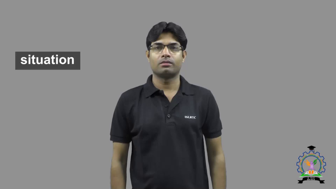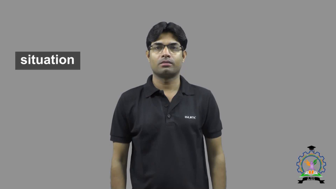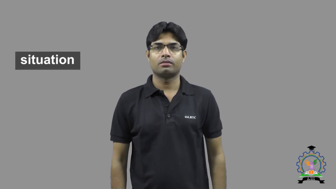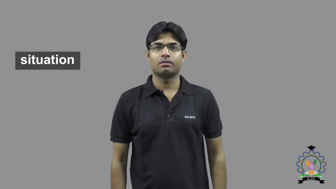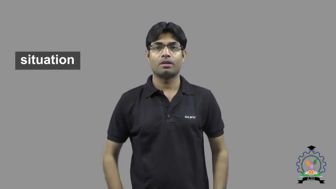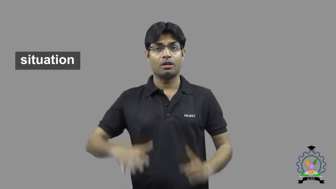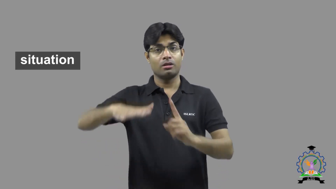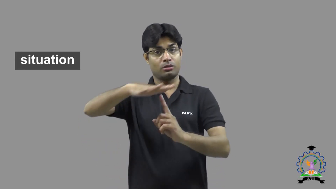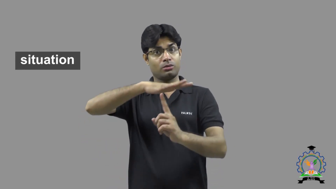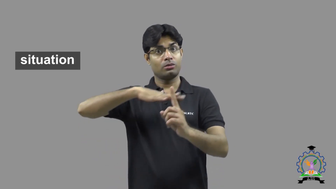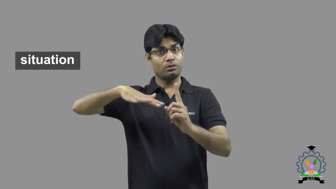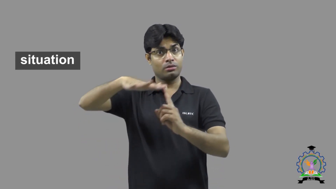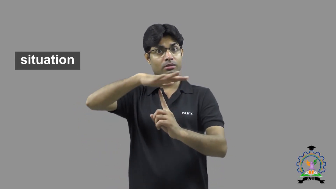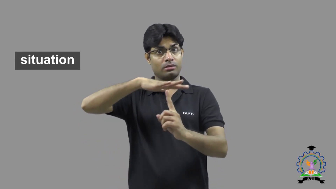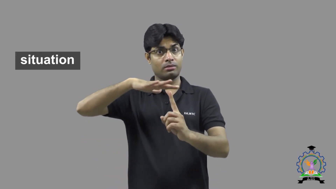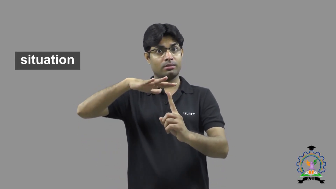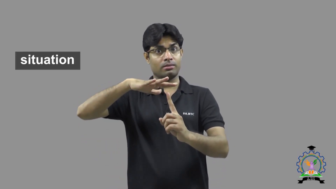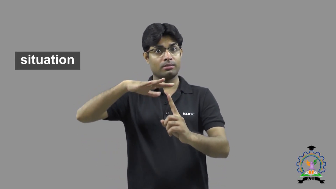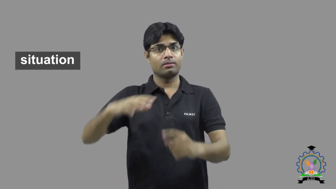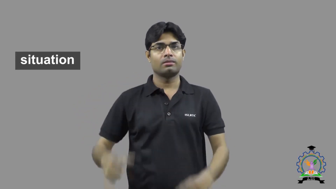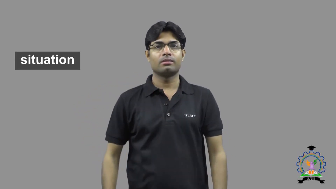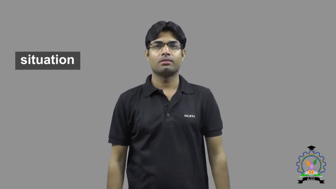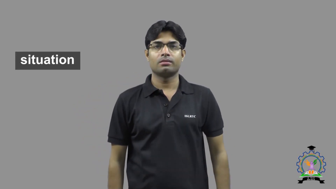situation